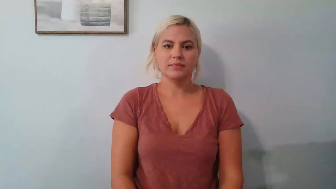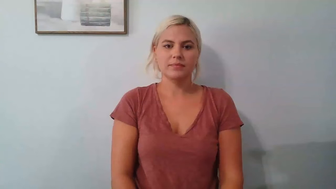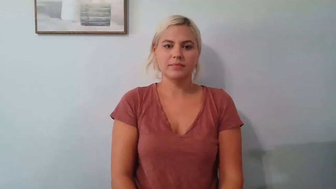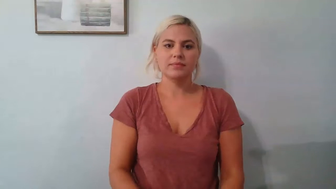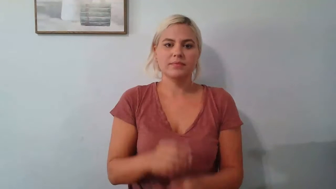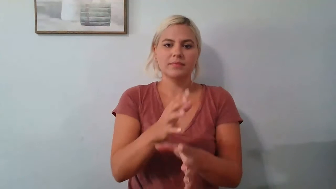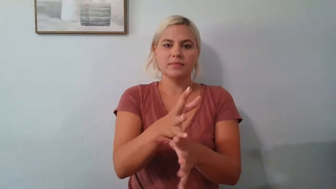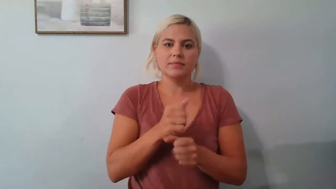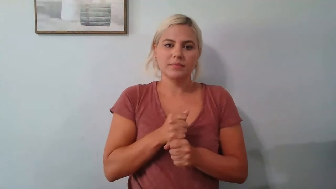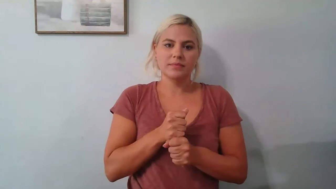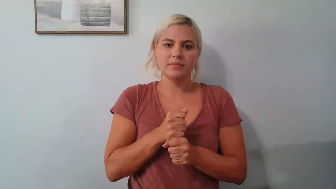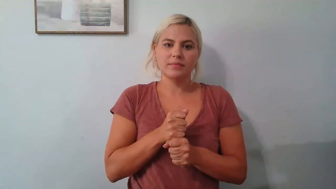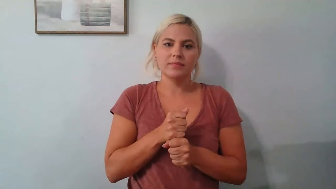GET / RECEIVE / OBTAIN